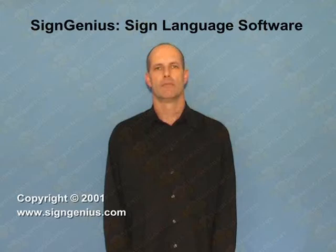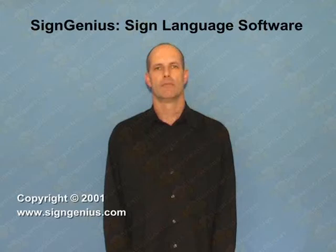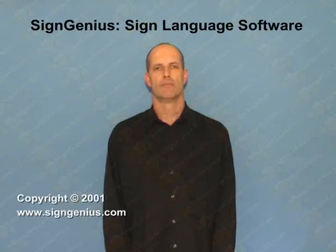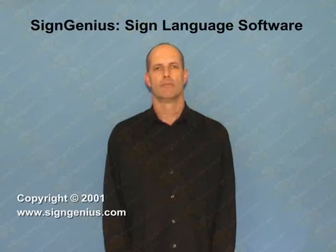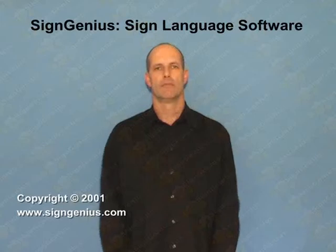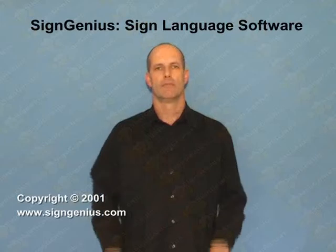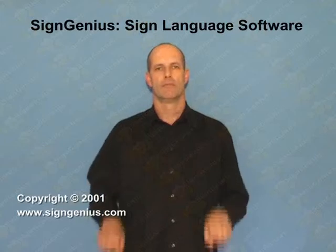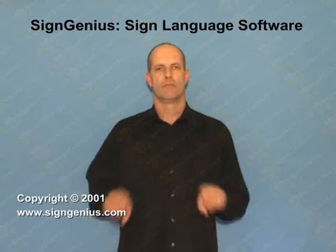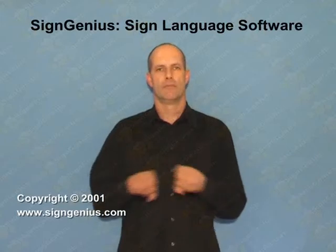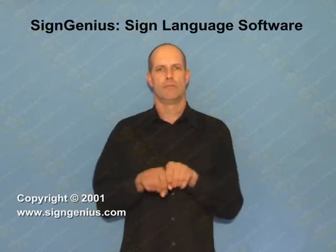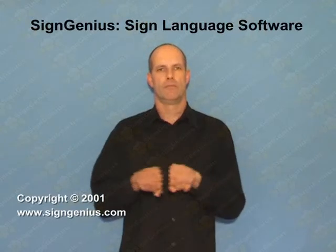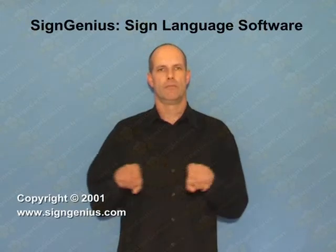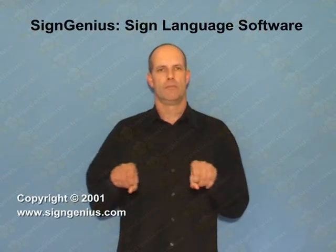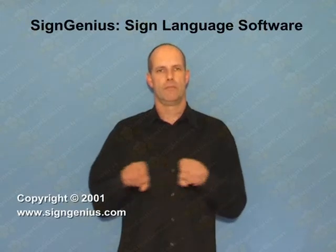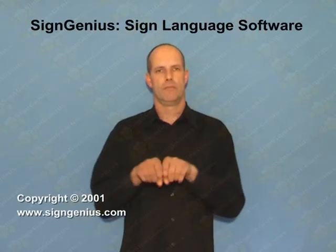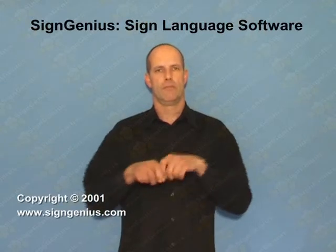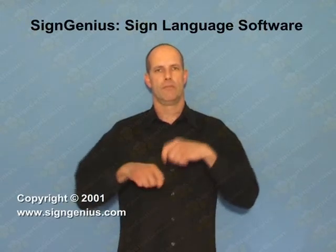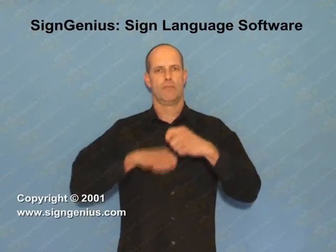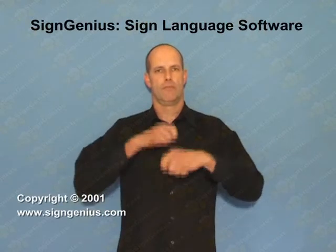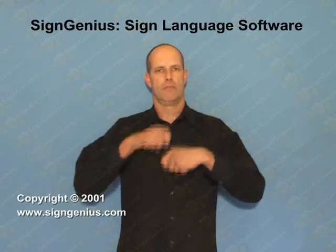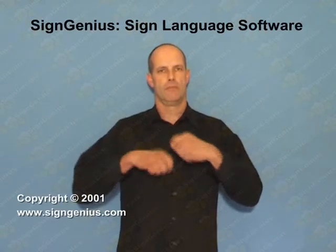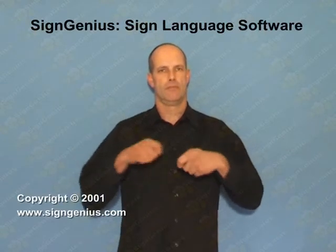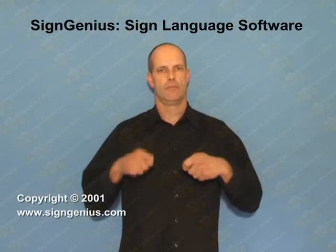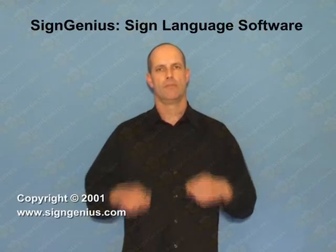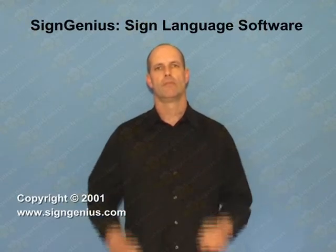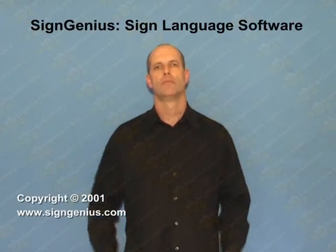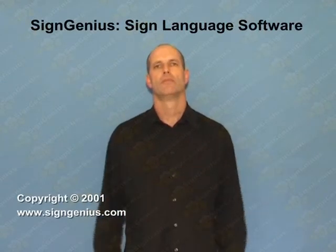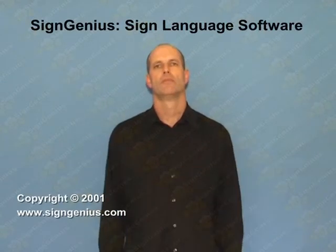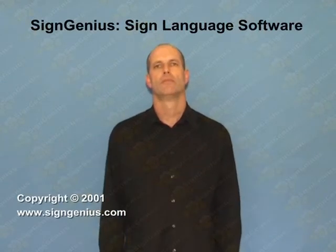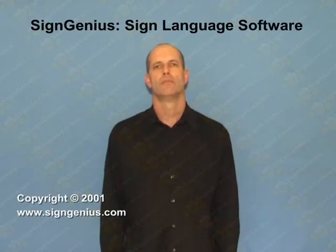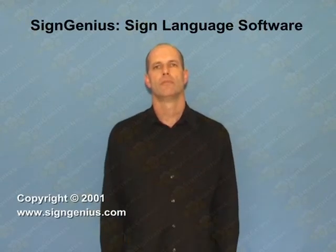SHOELACE